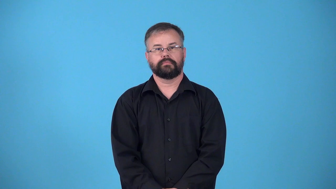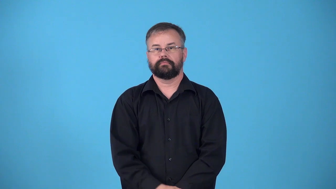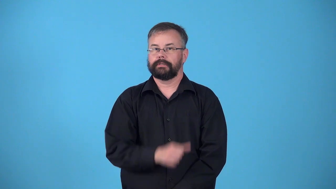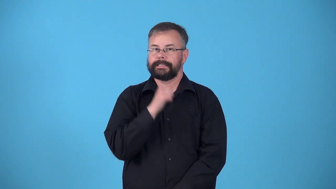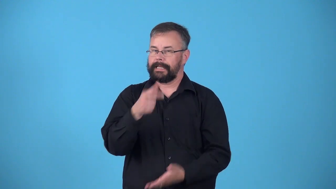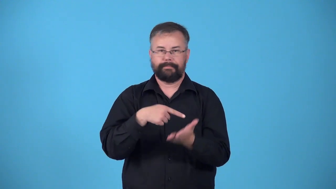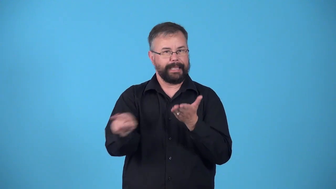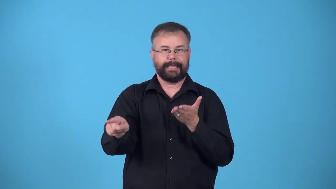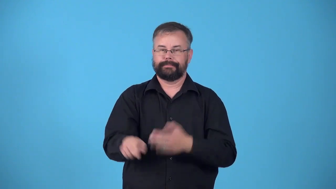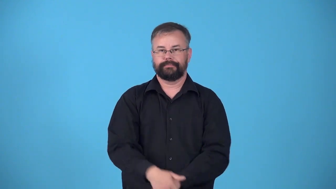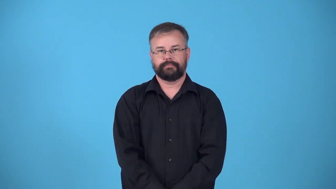nonpayment